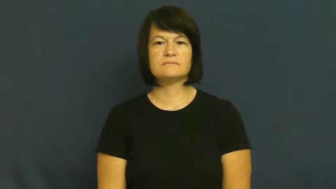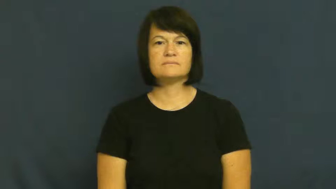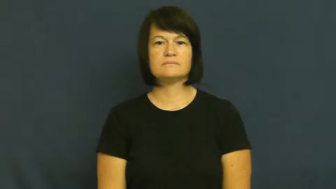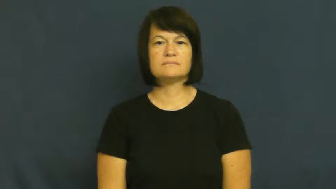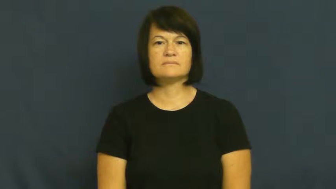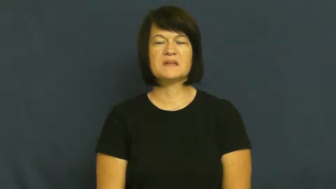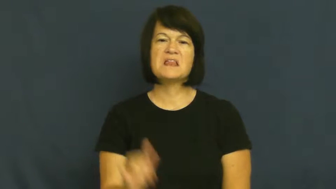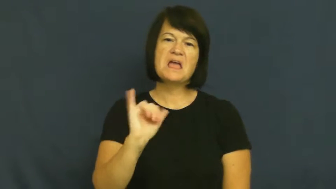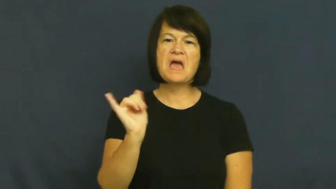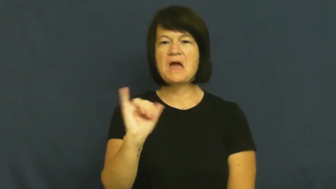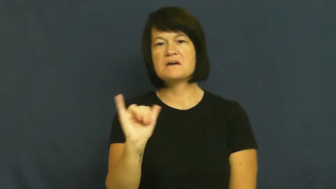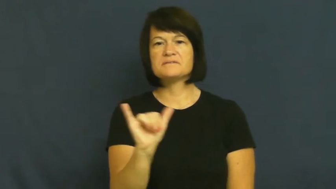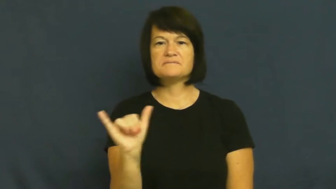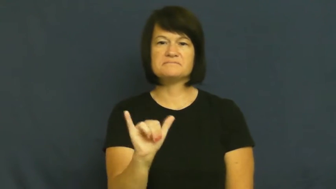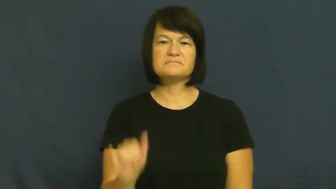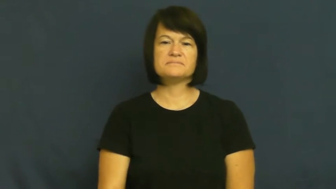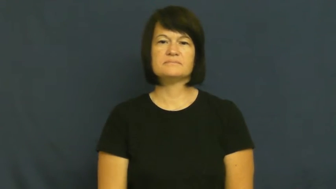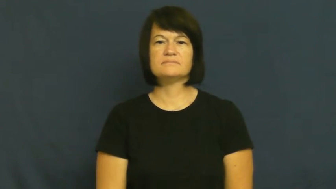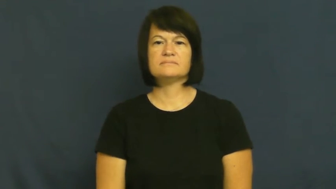as though